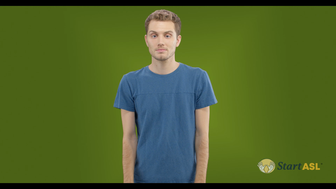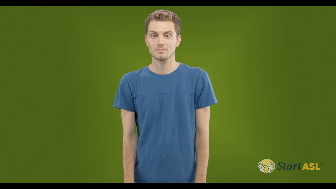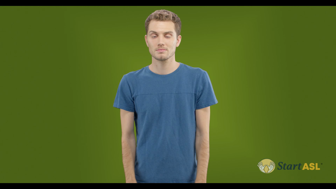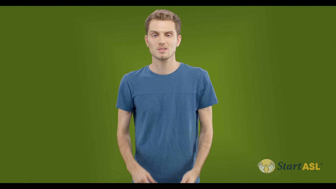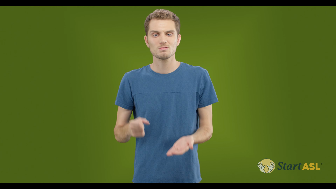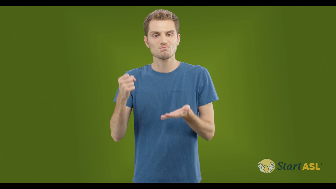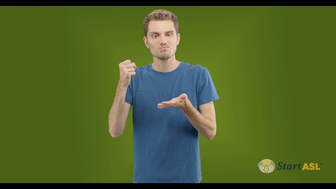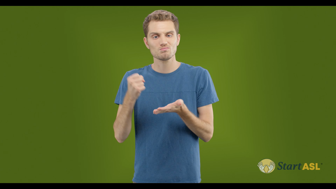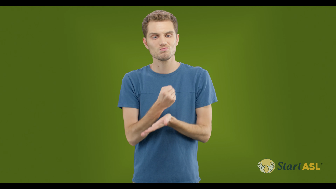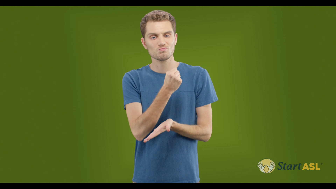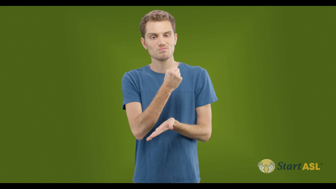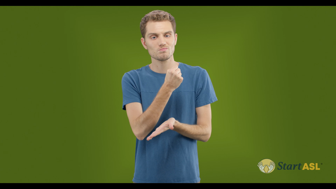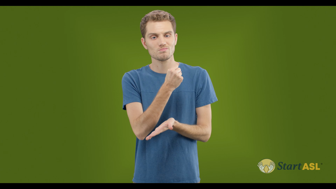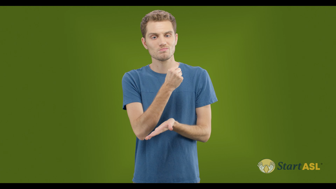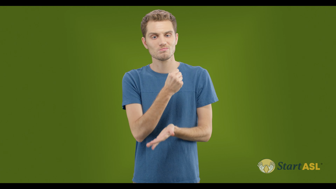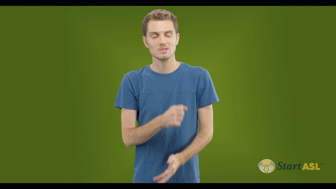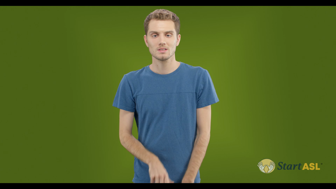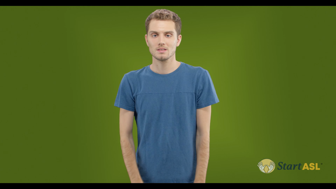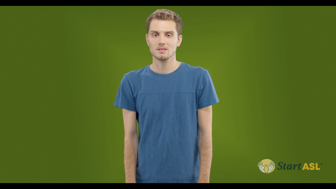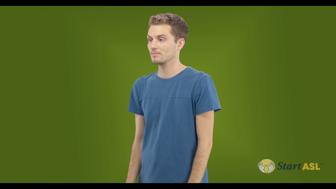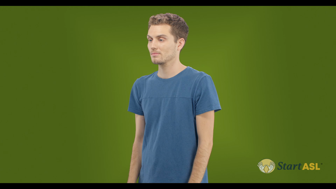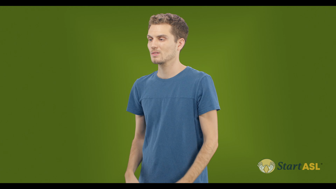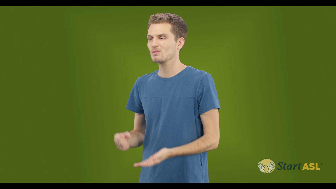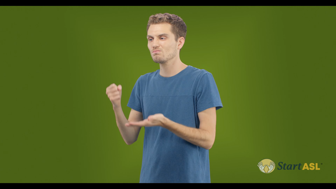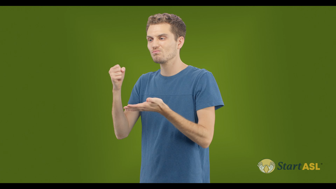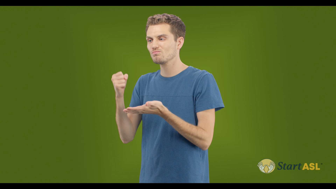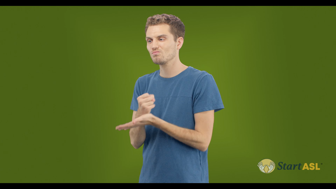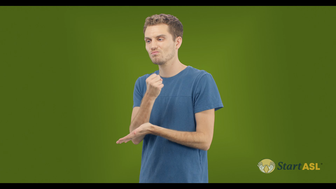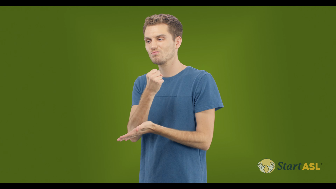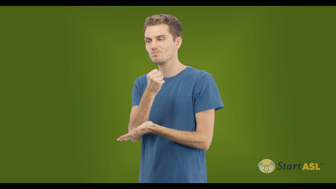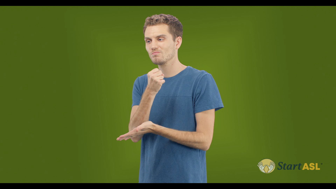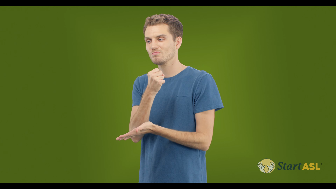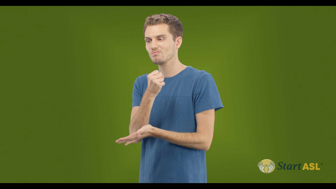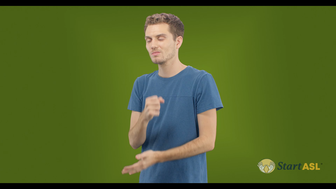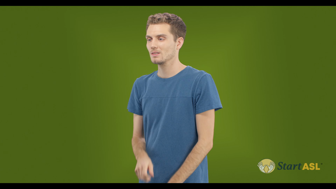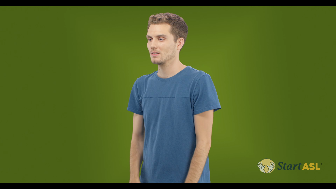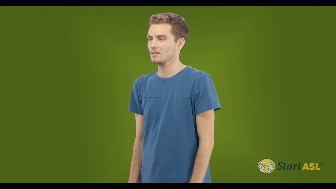darn